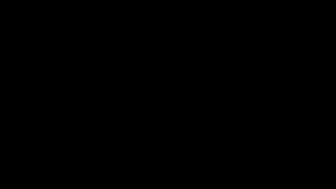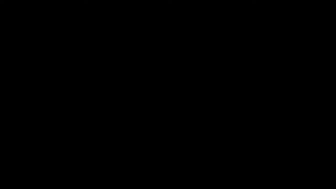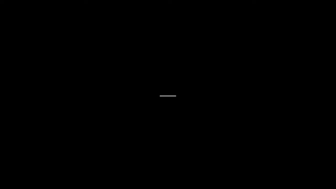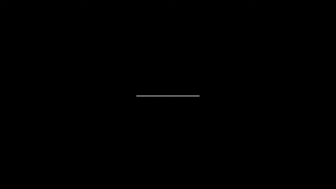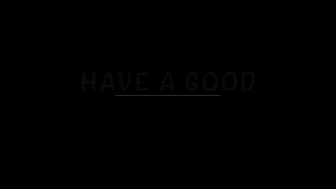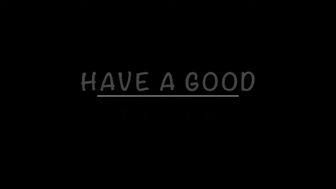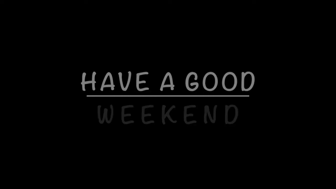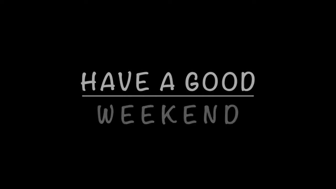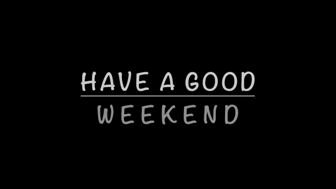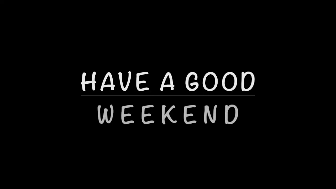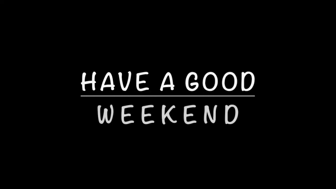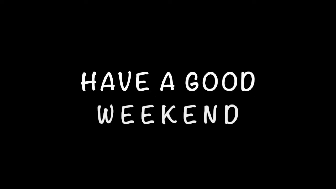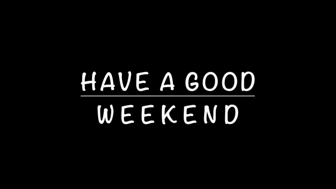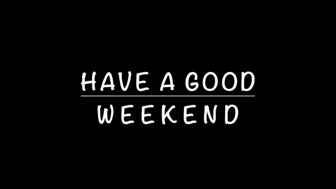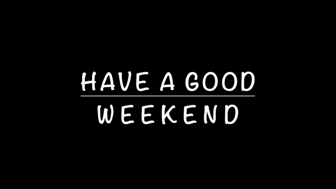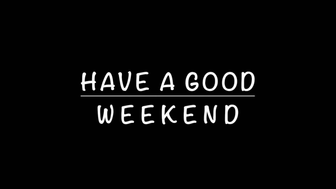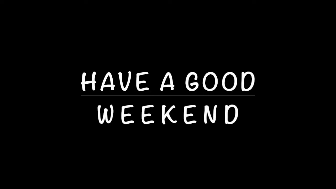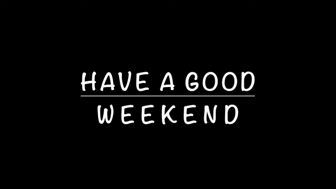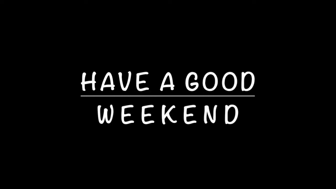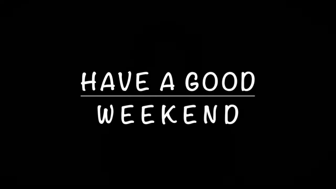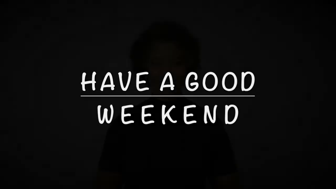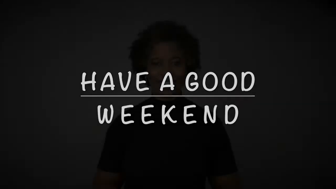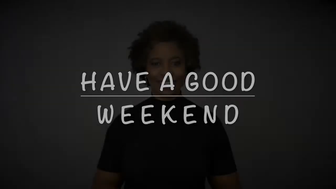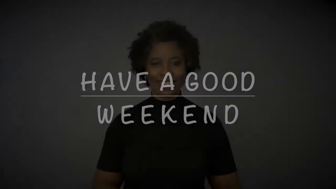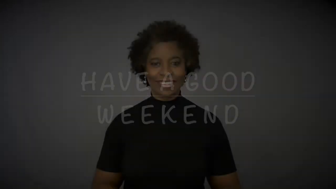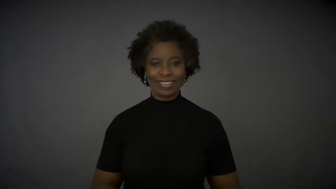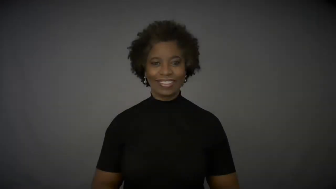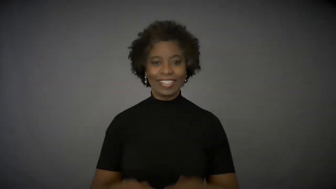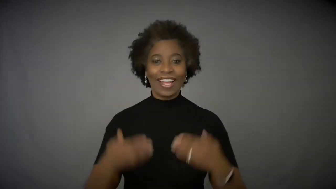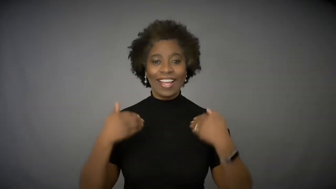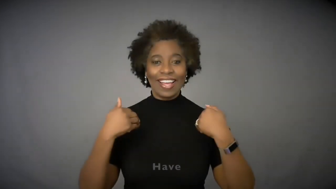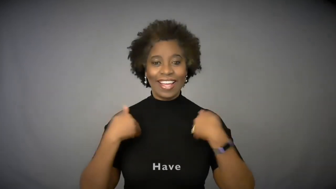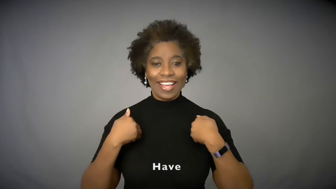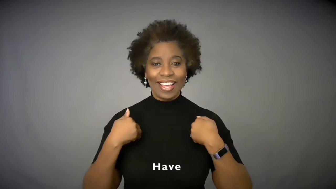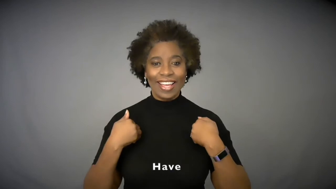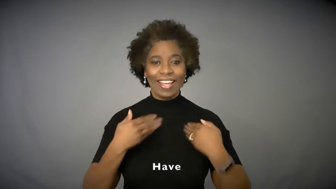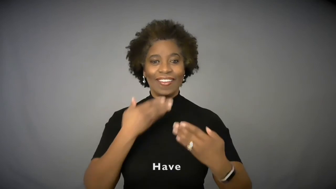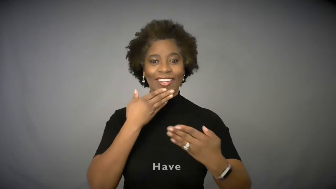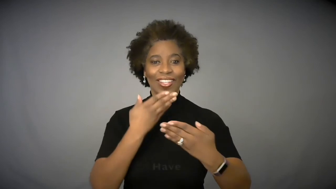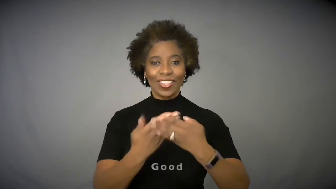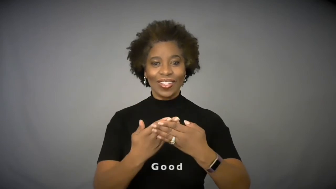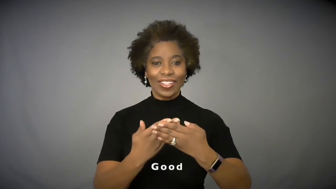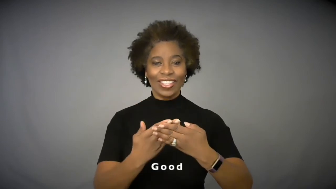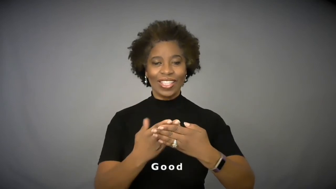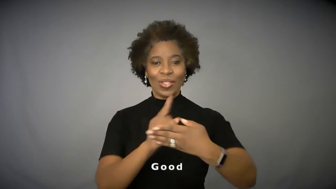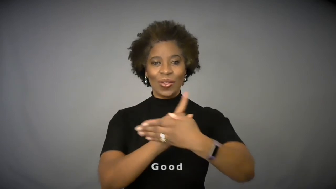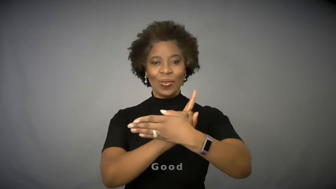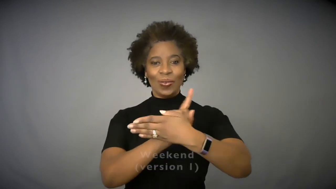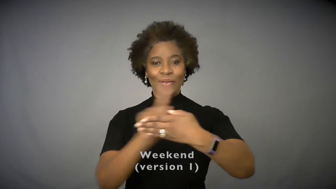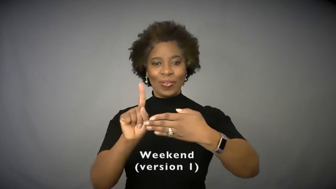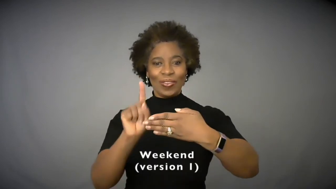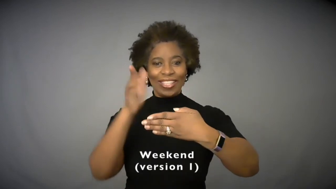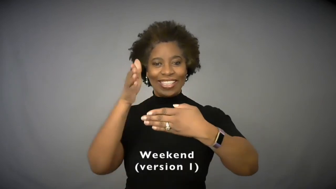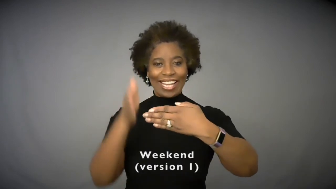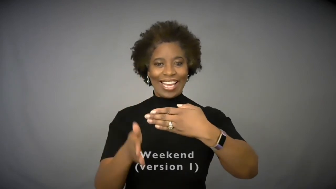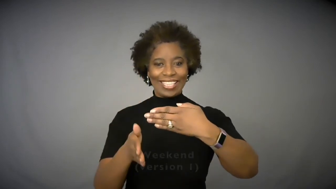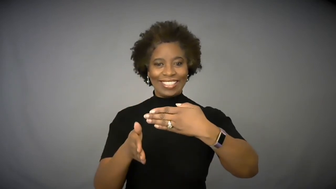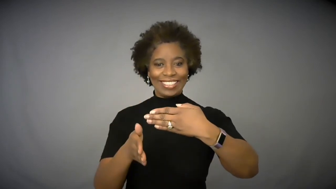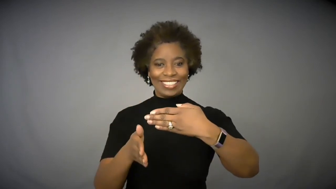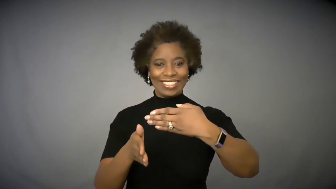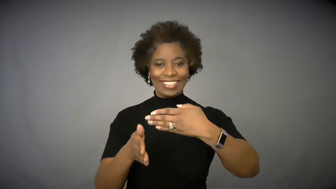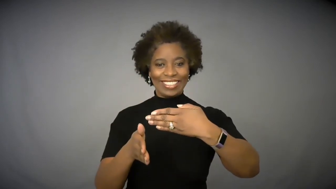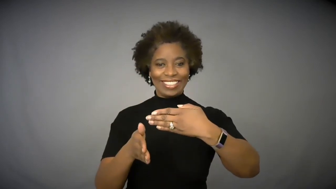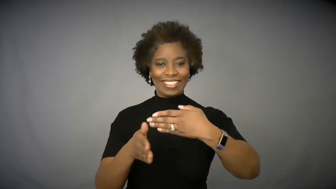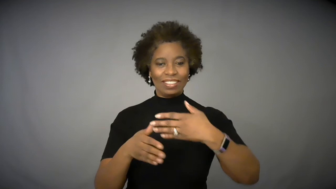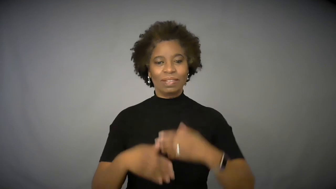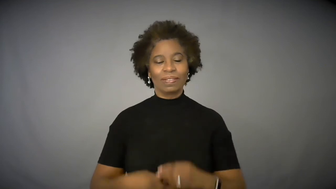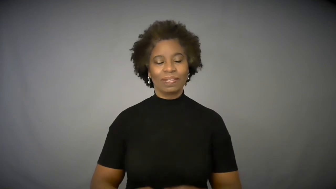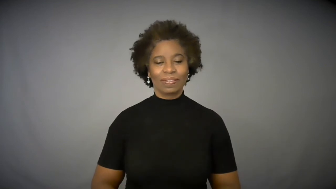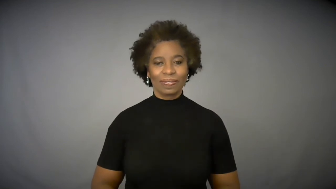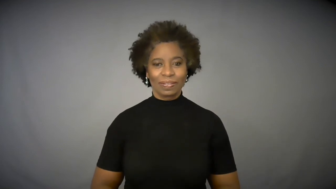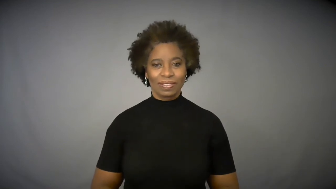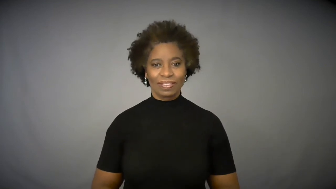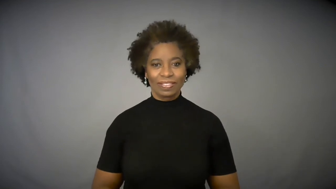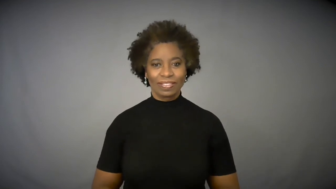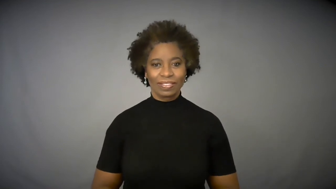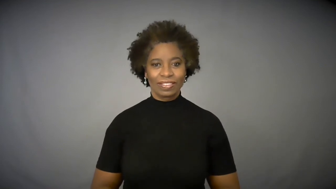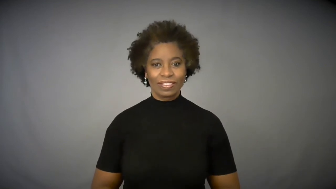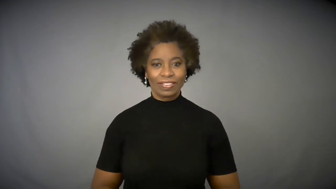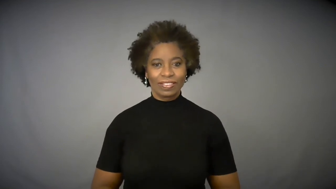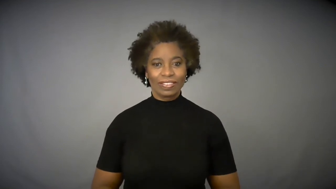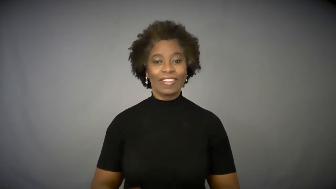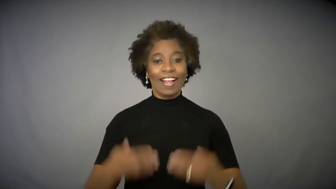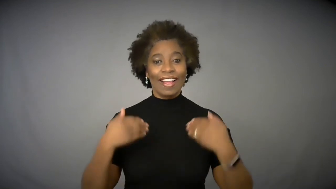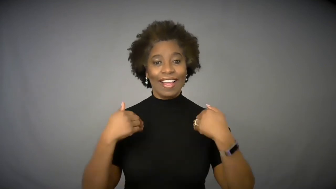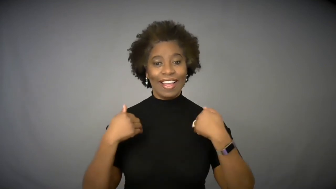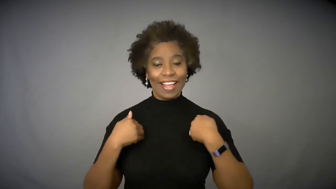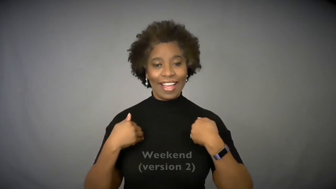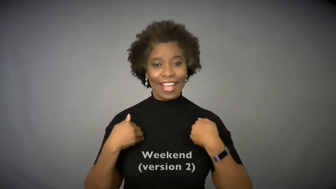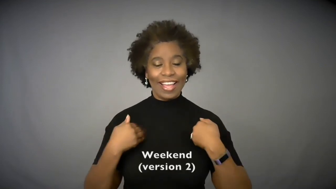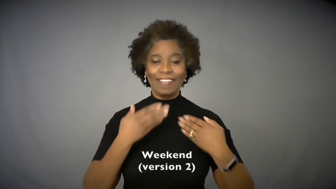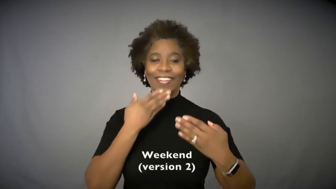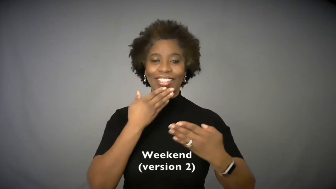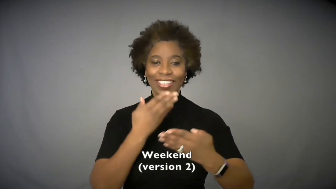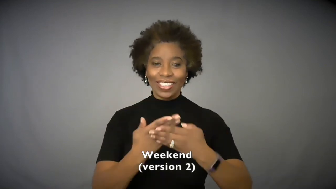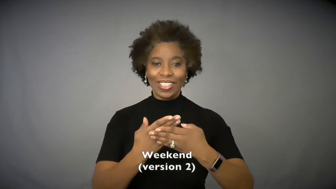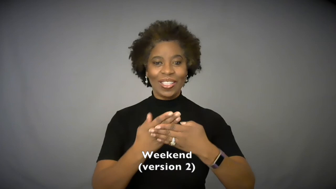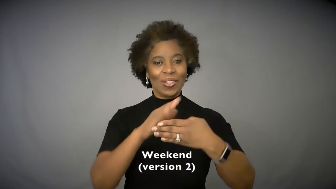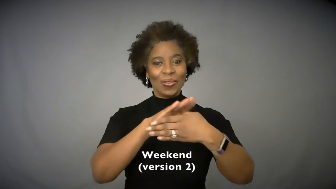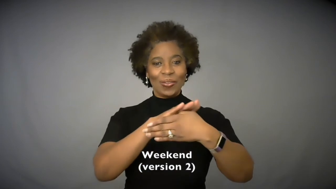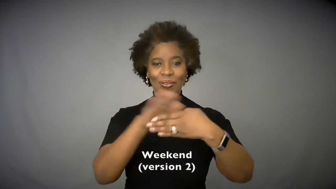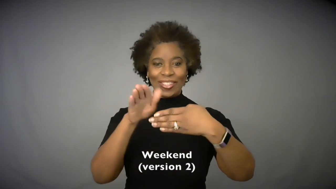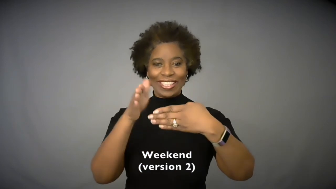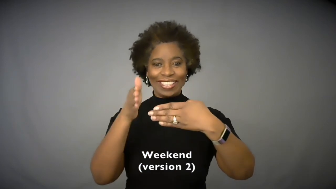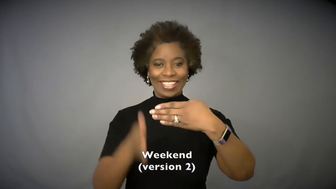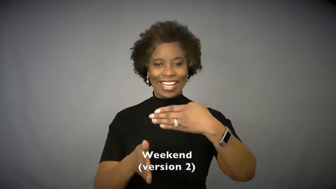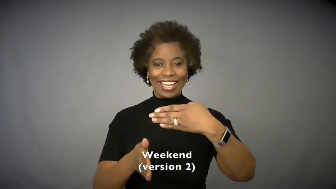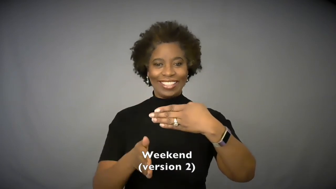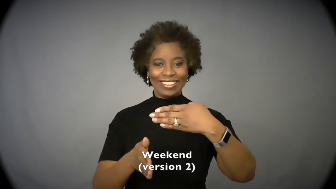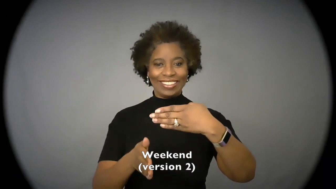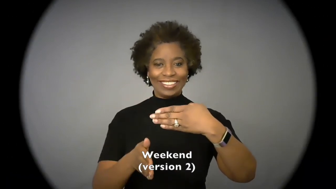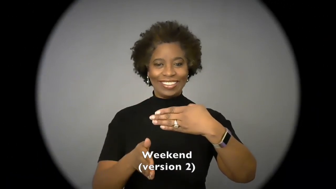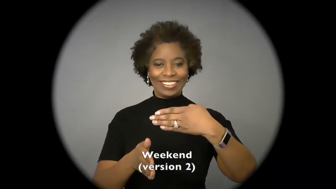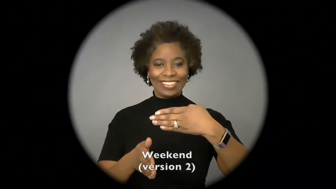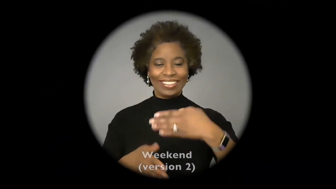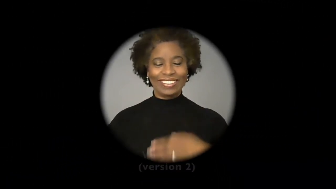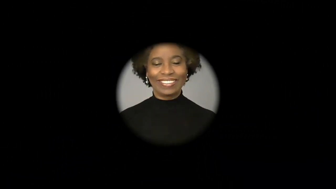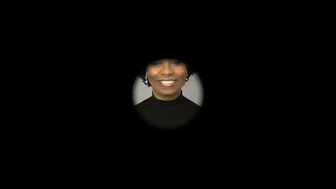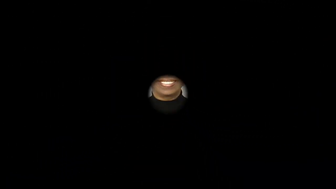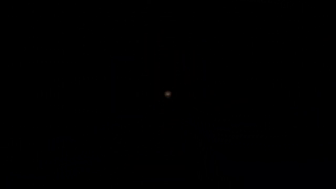Have a Good Weekend